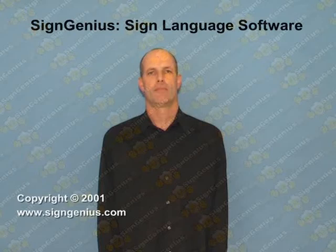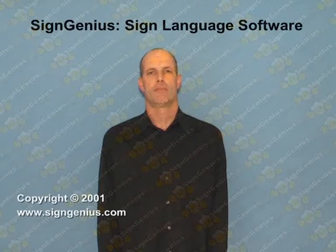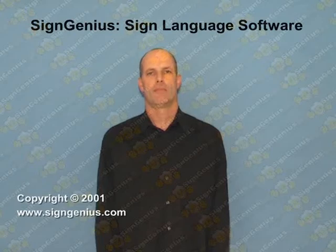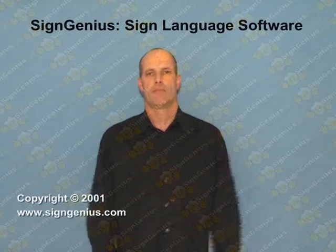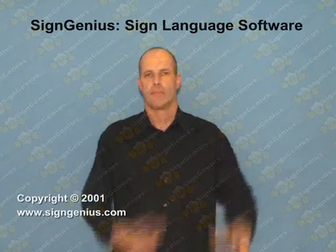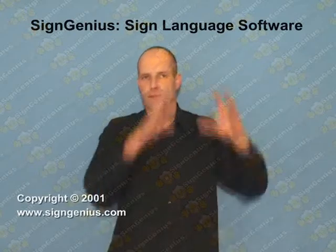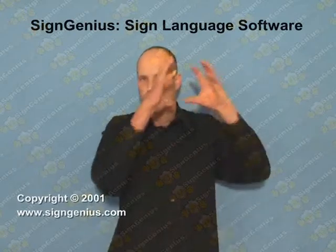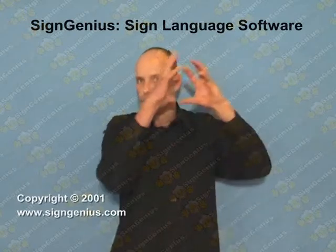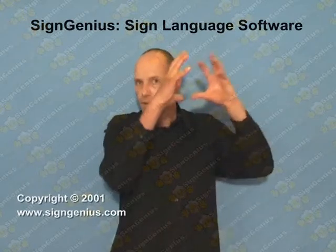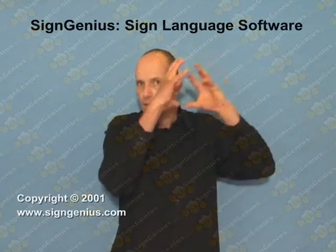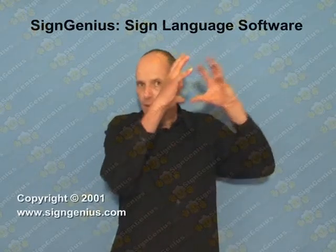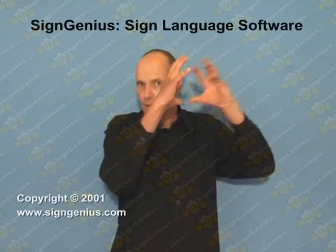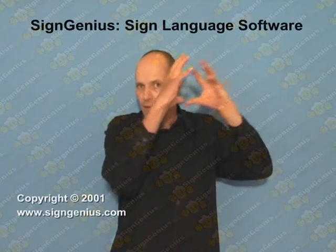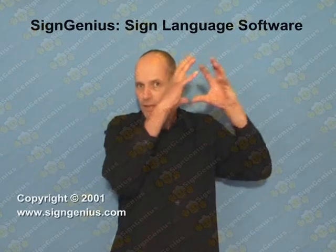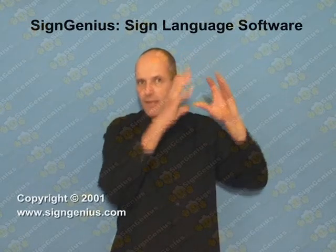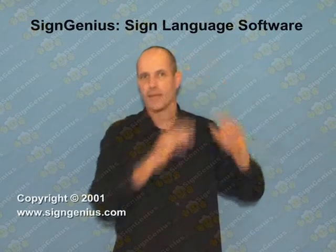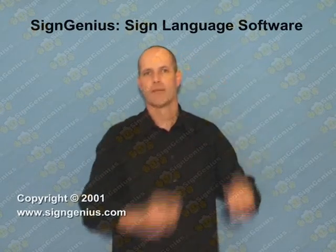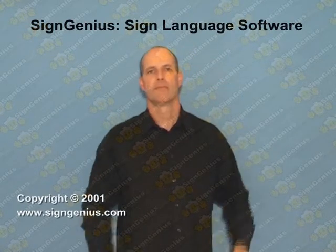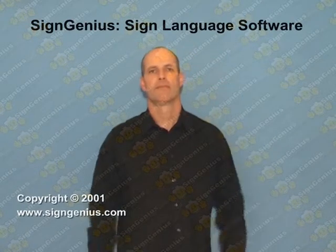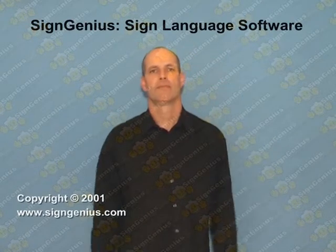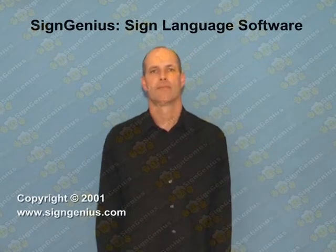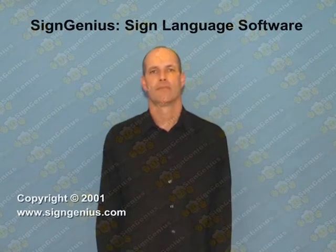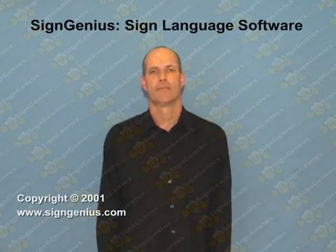COCONUT